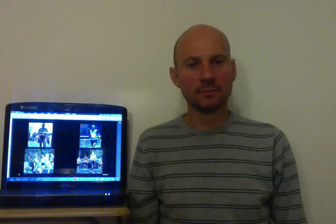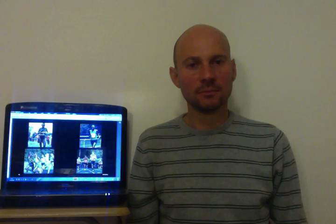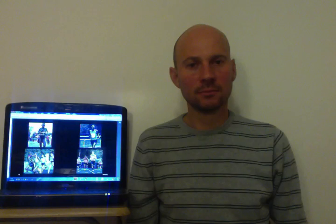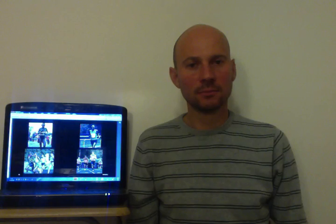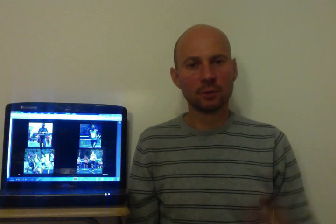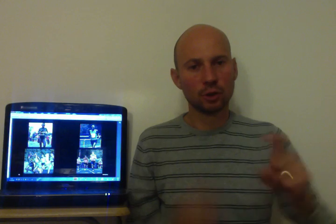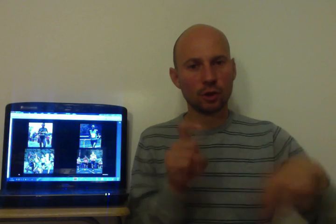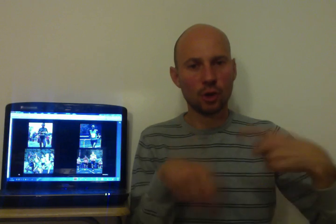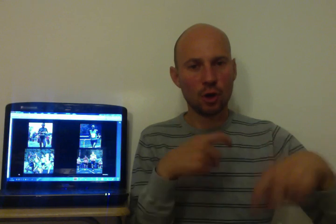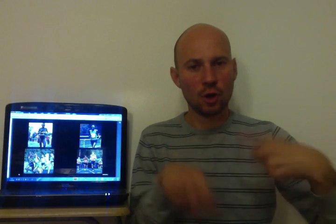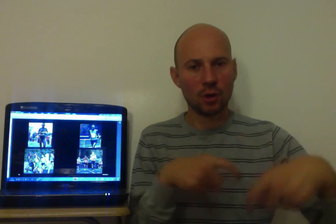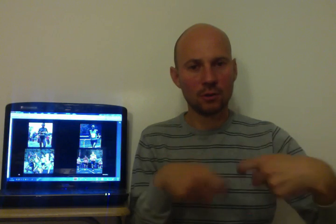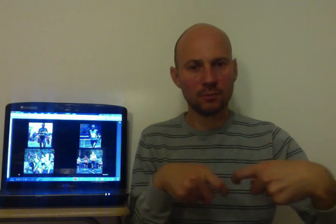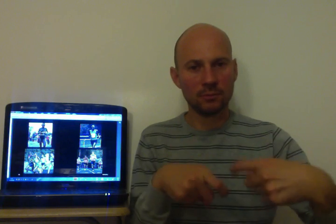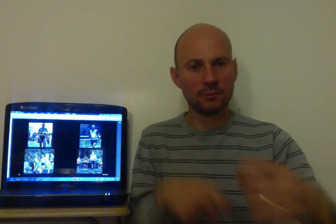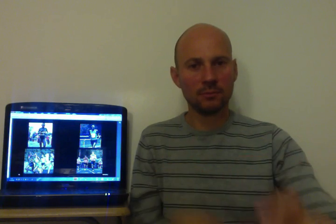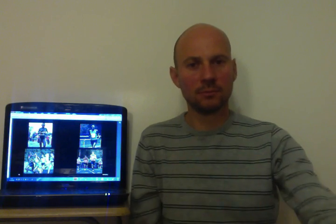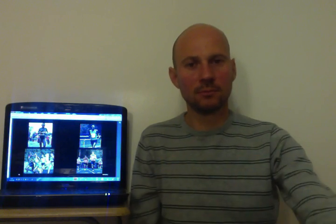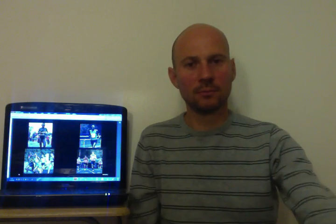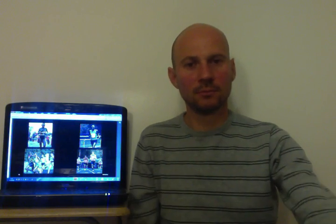racing